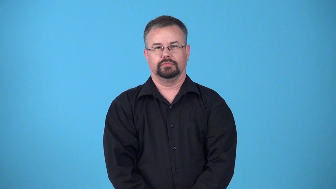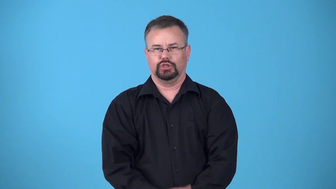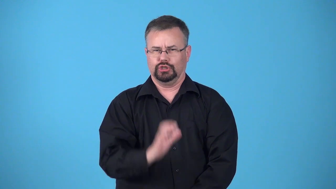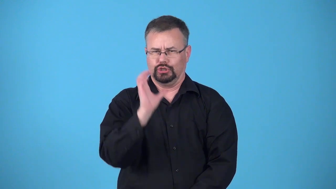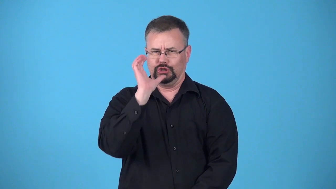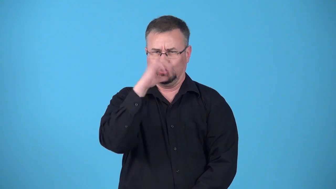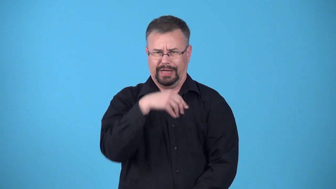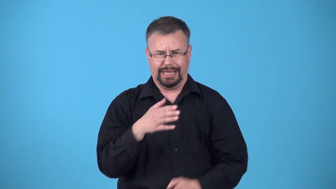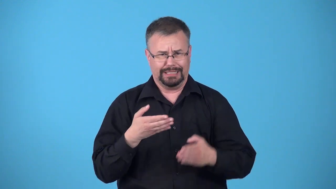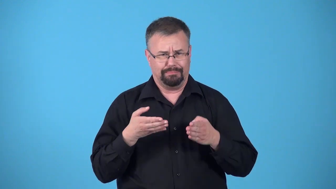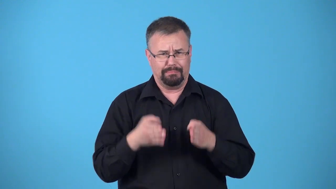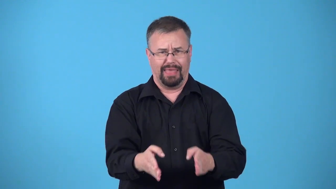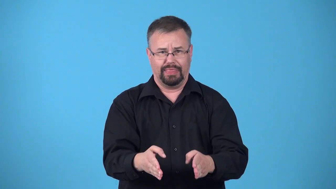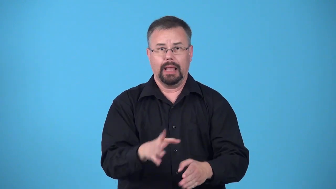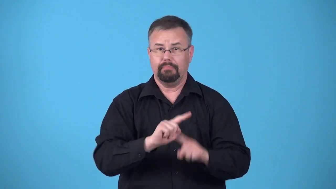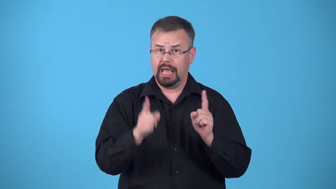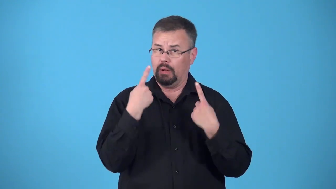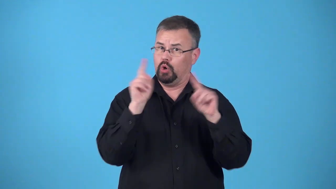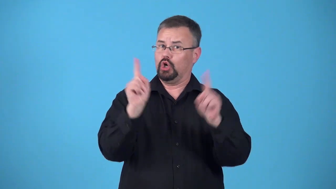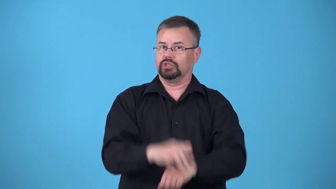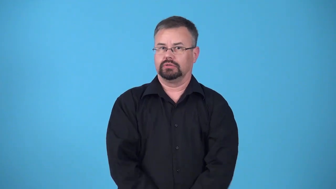method in his madness